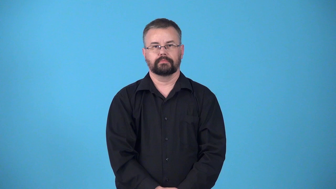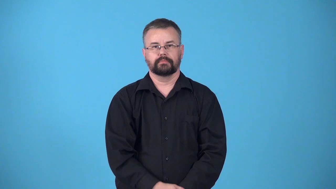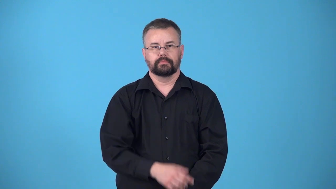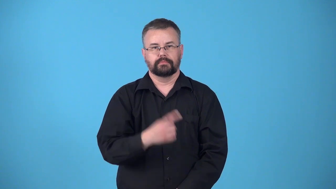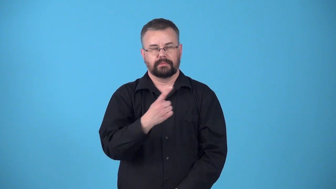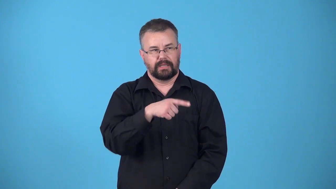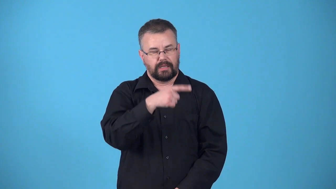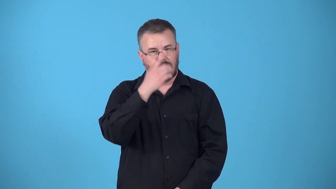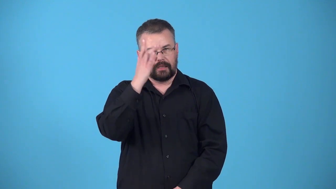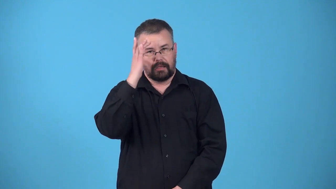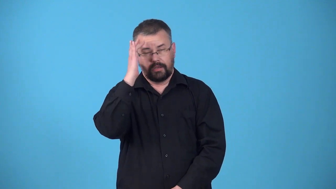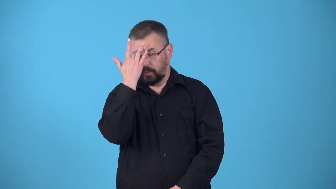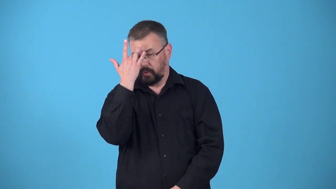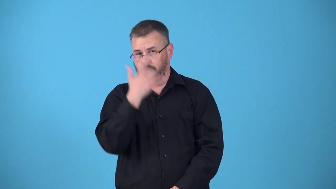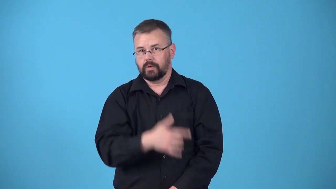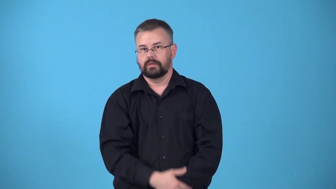someone gets your goat